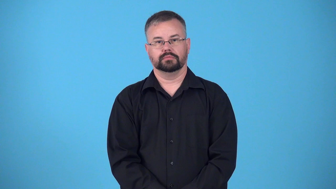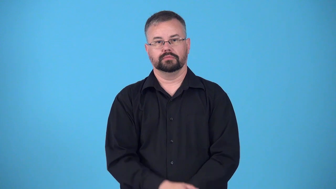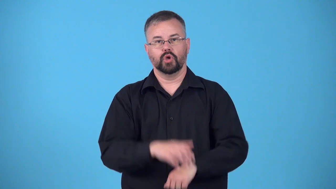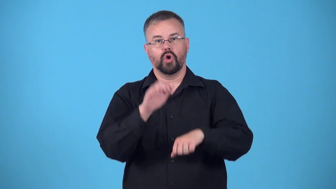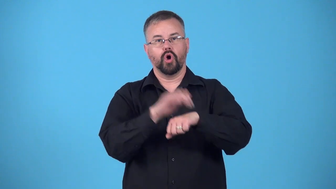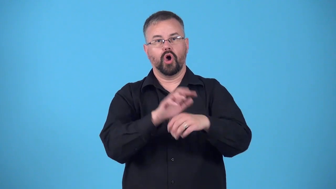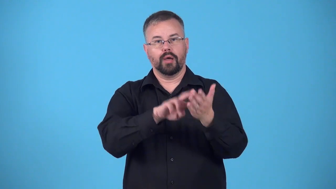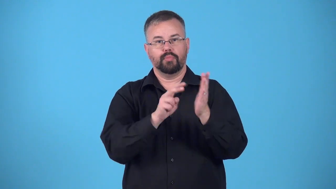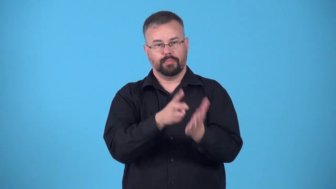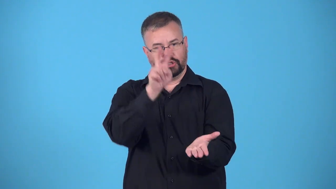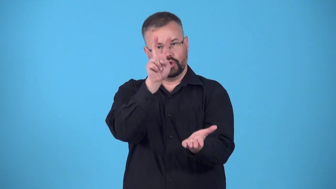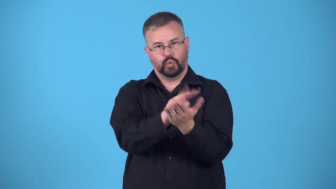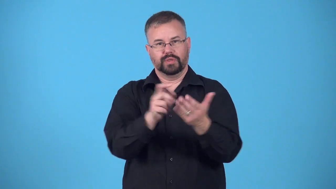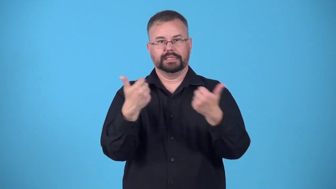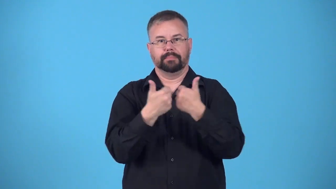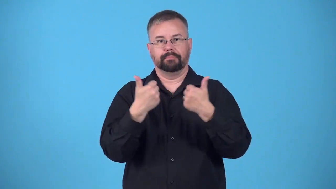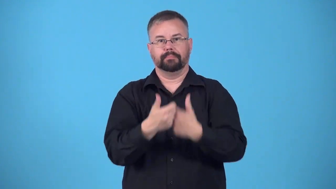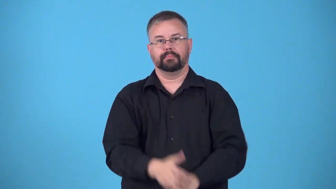take a dive, tank